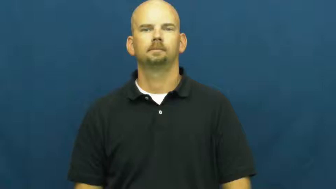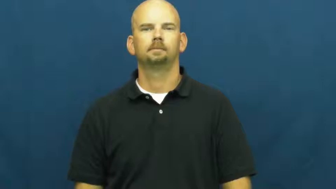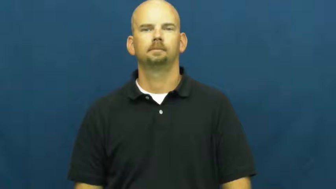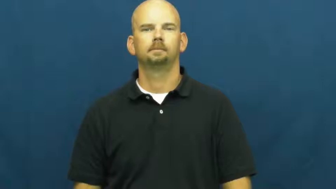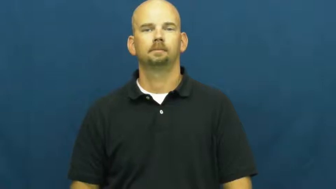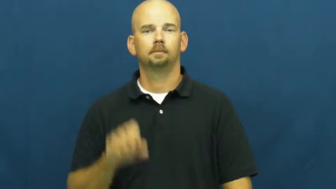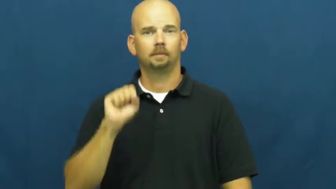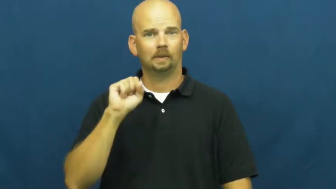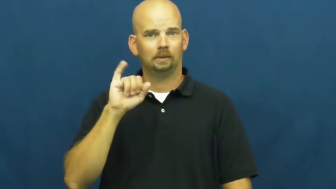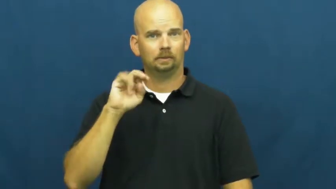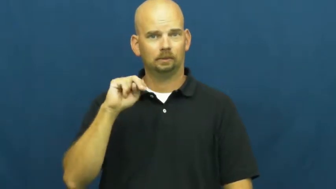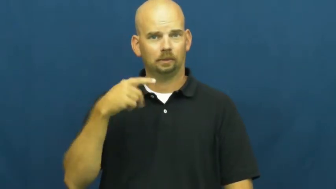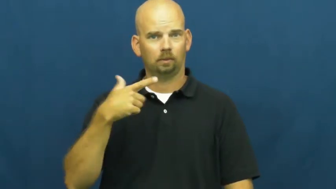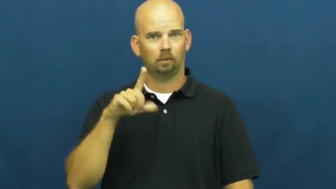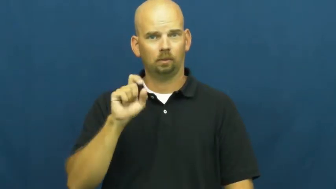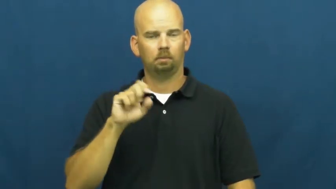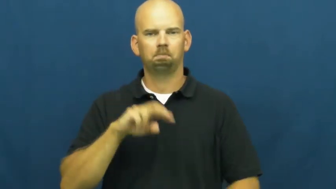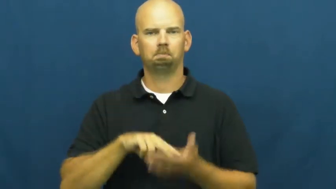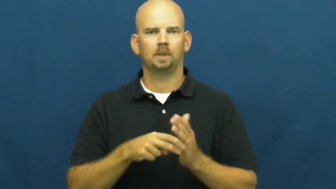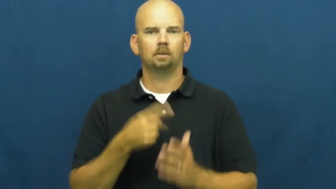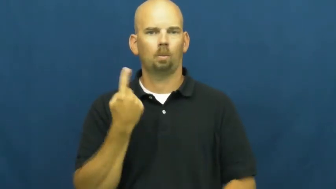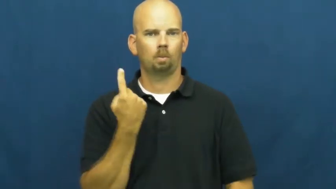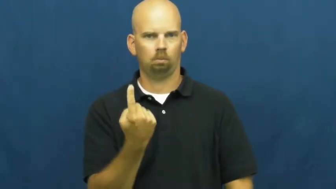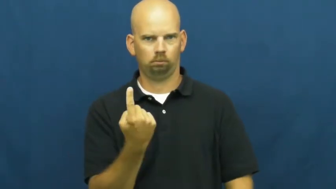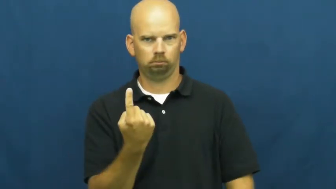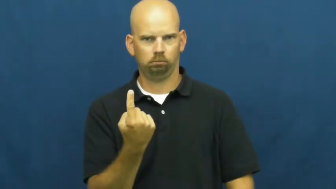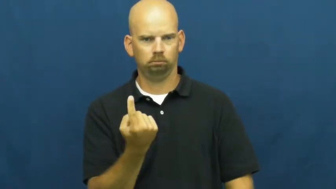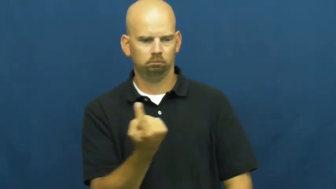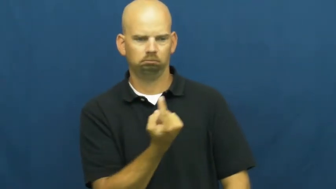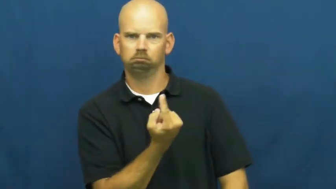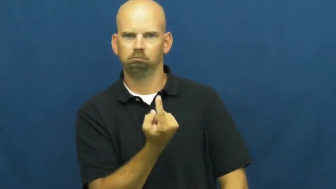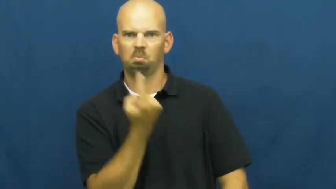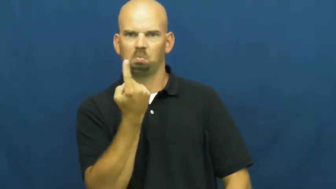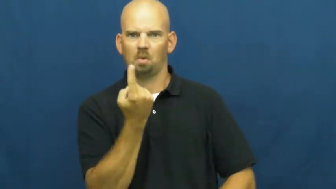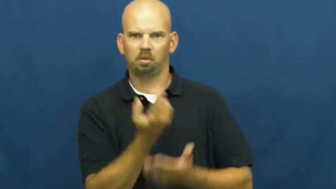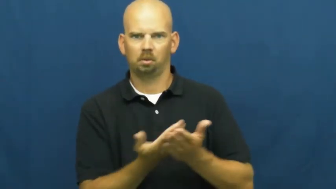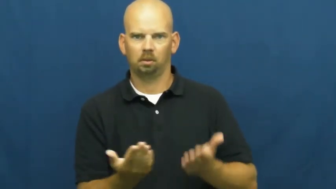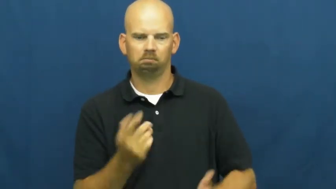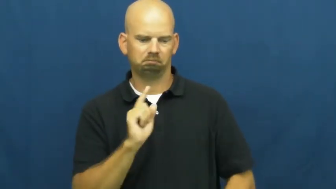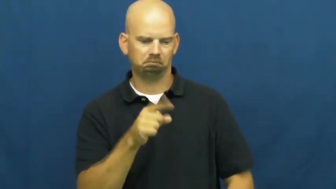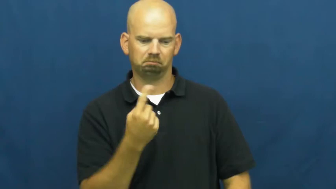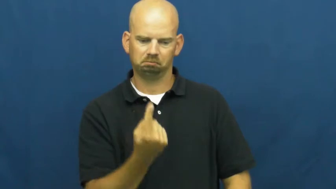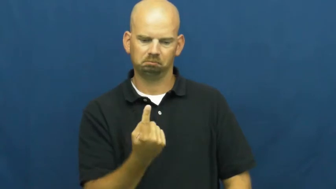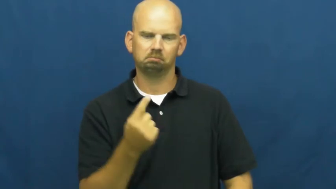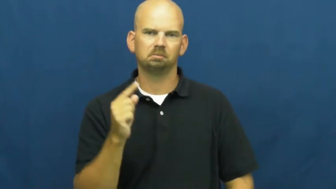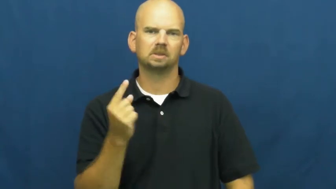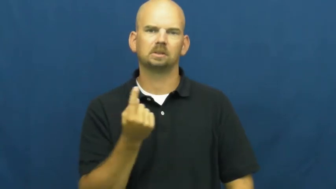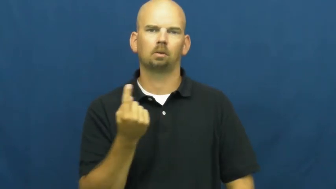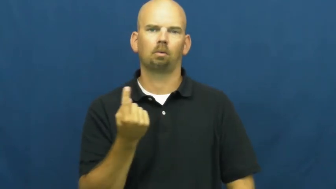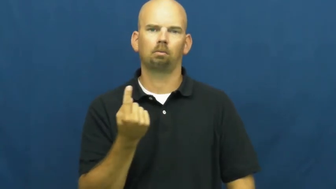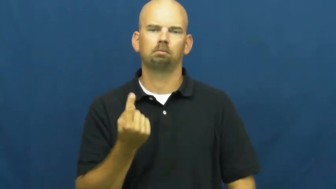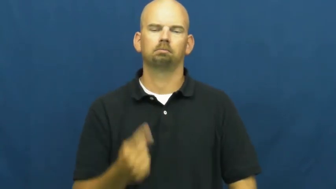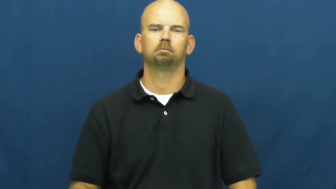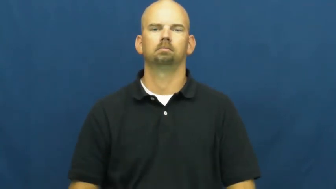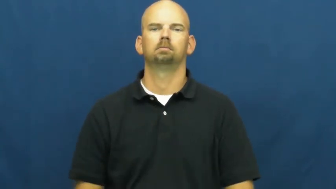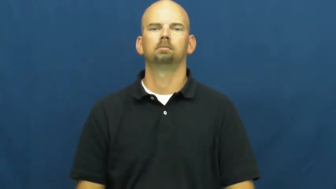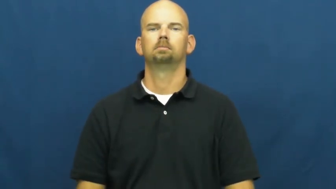single-one